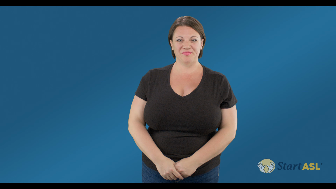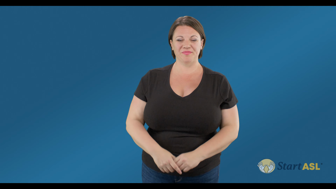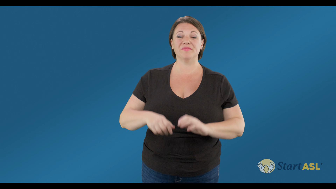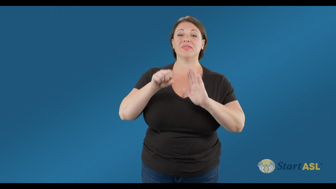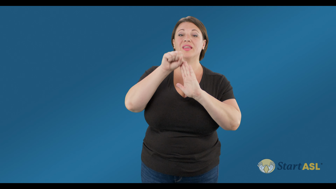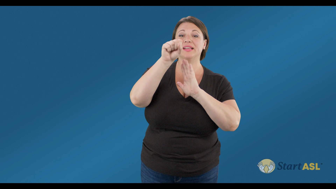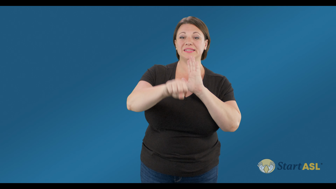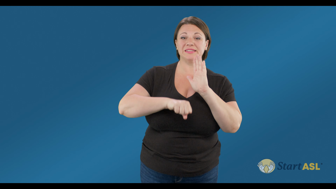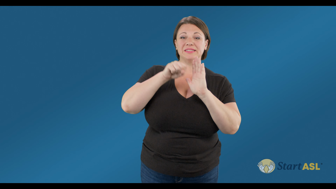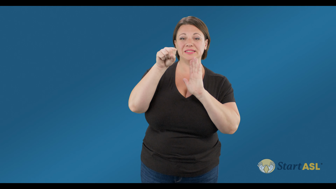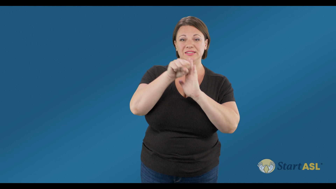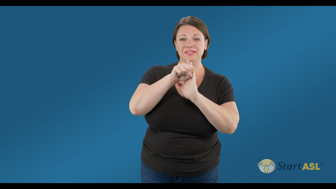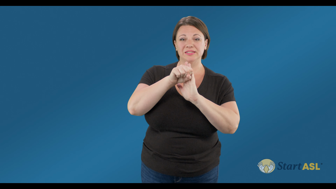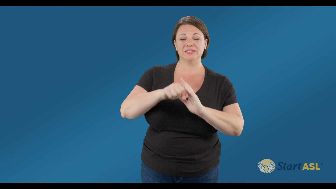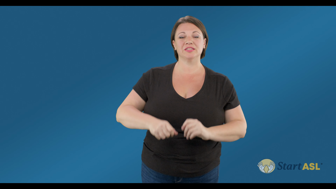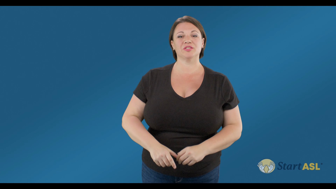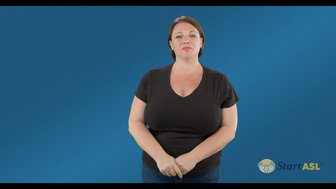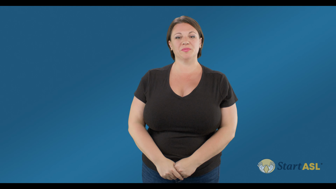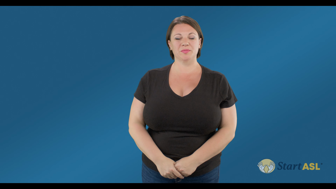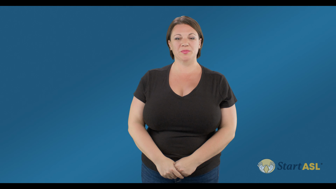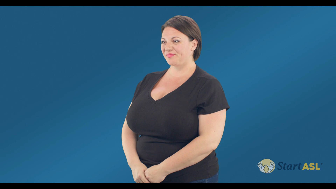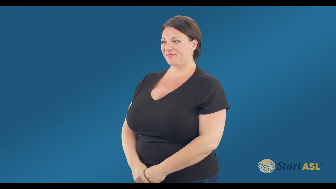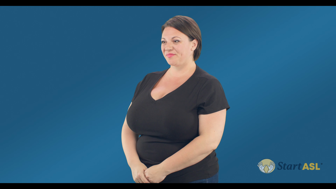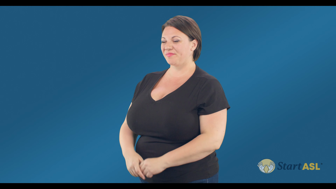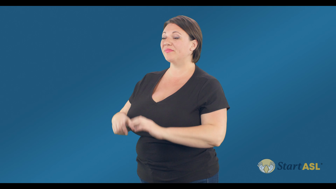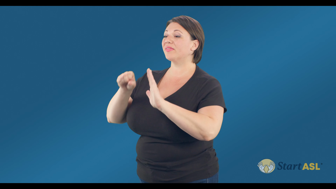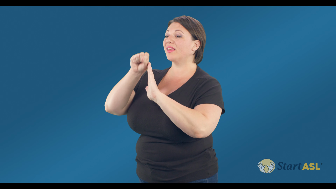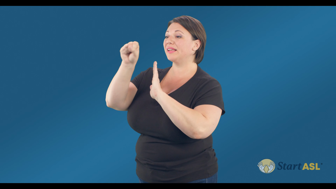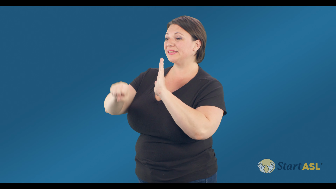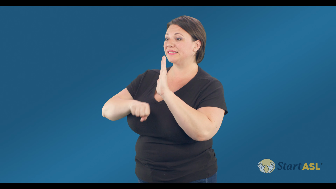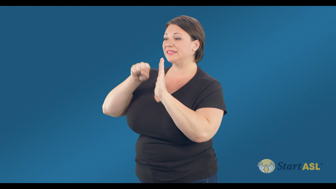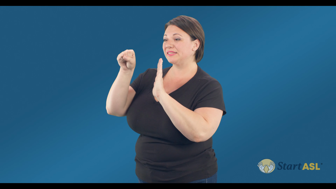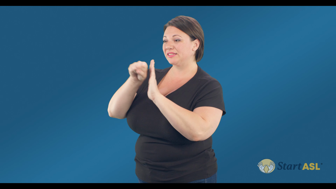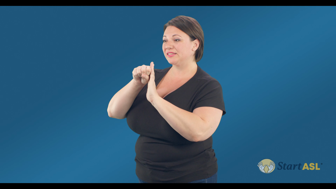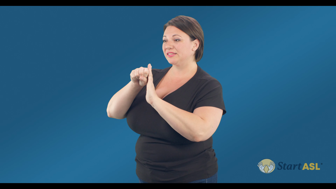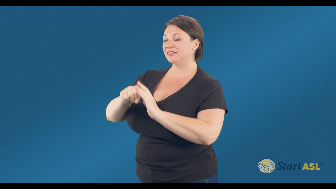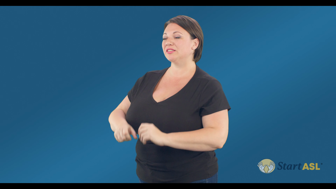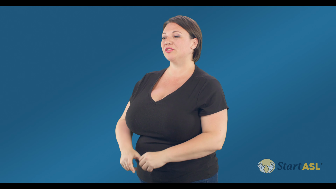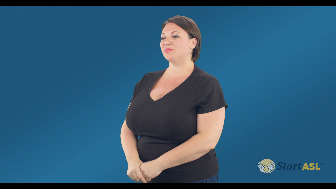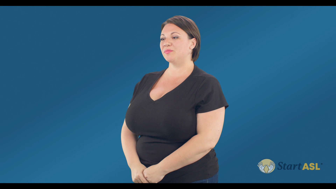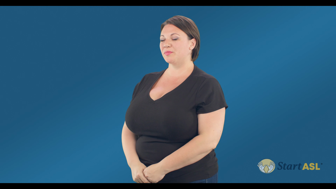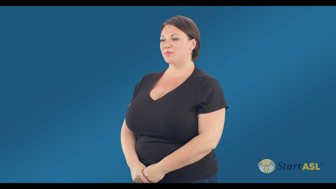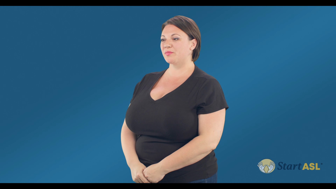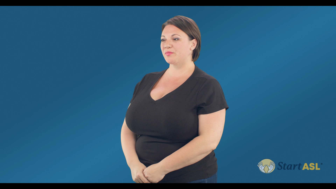season